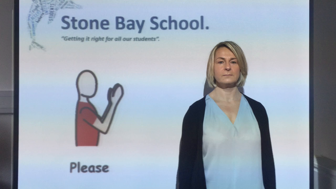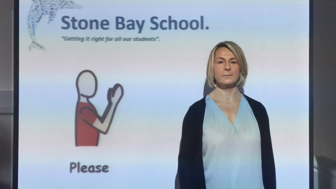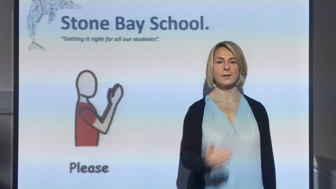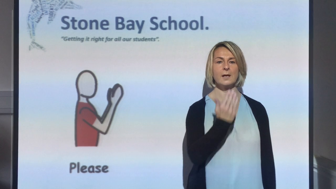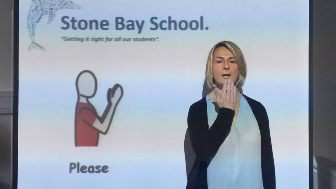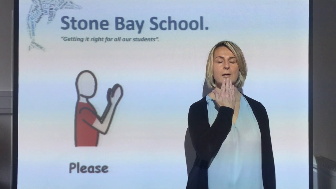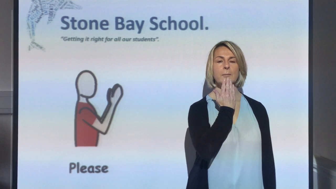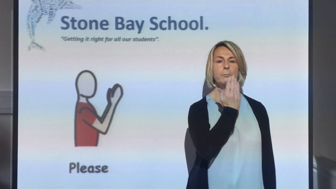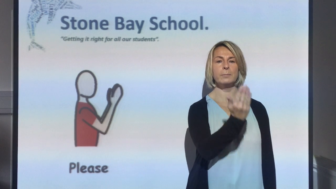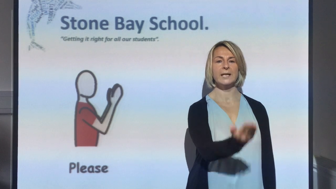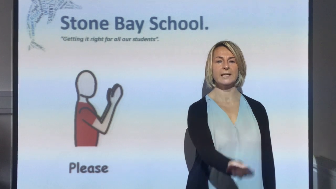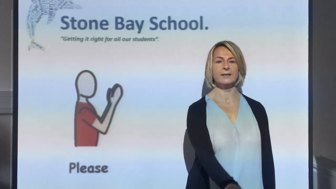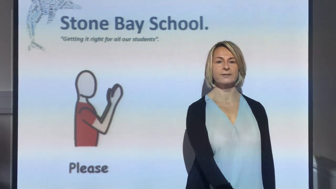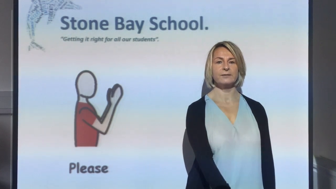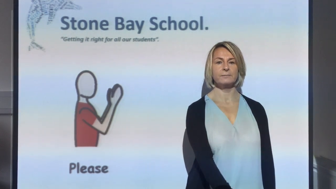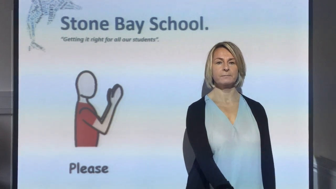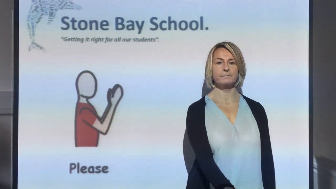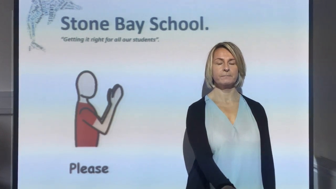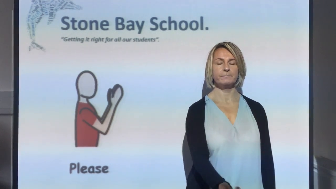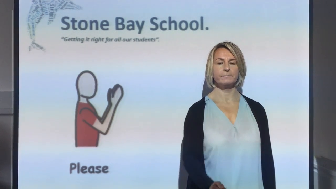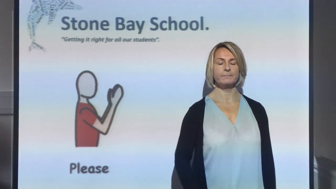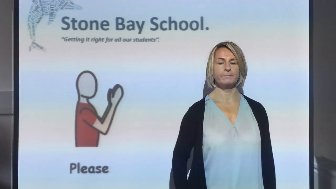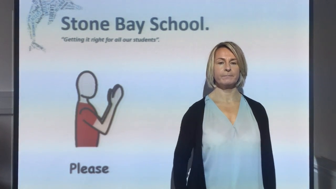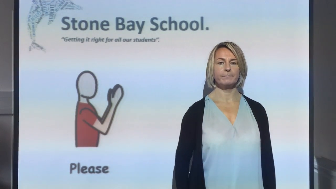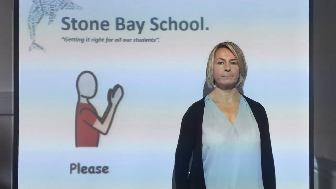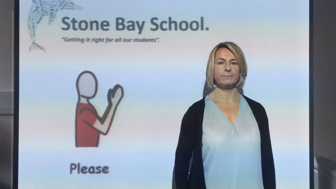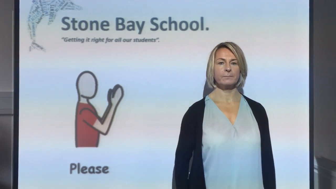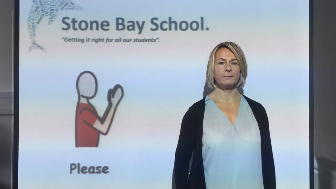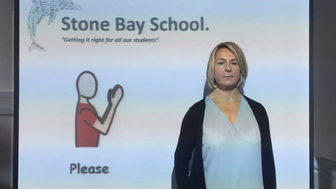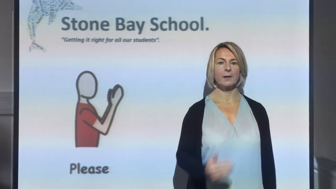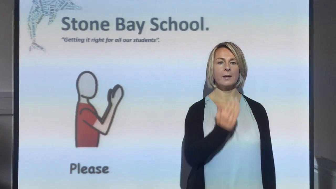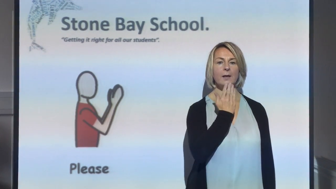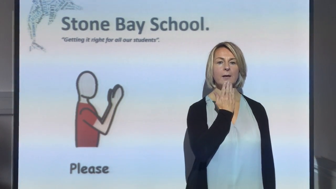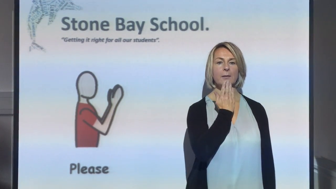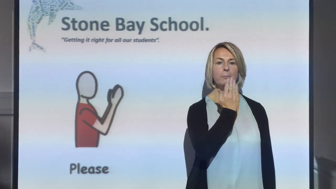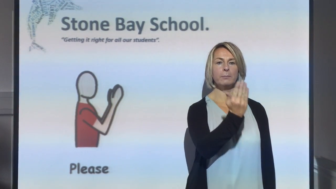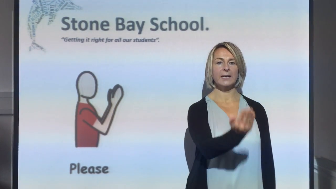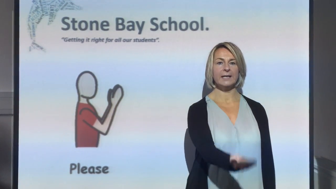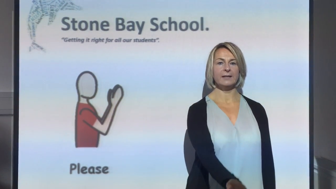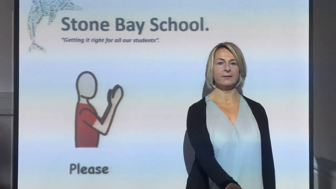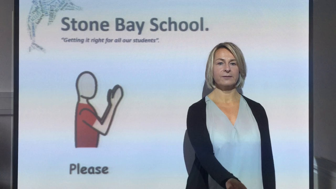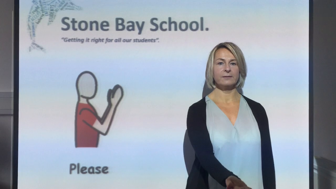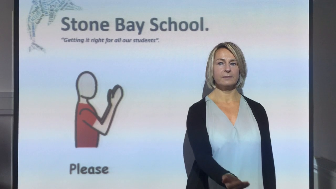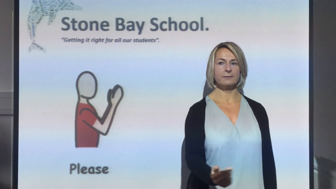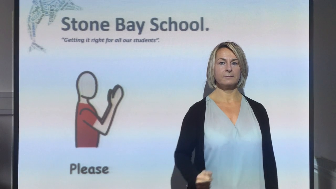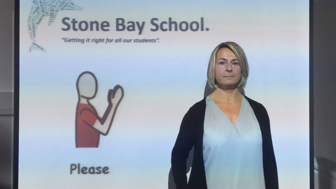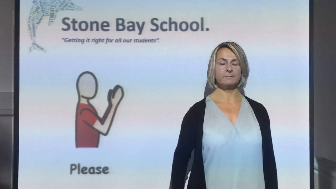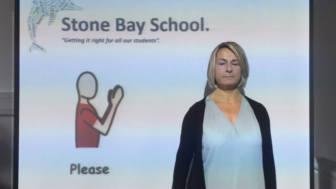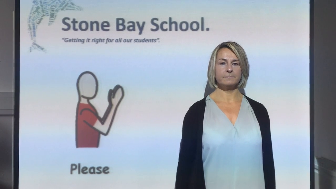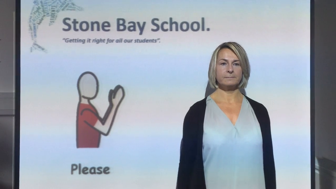Please